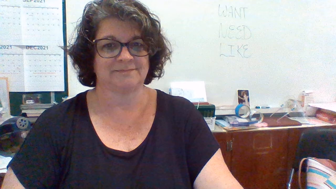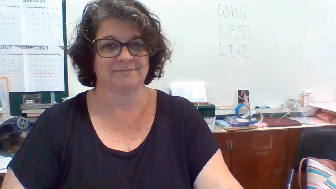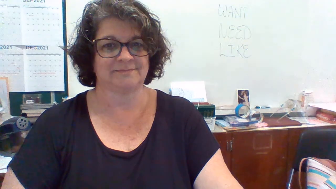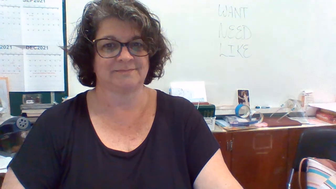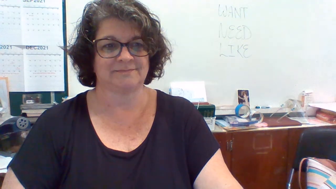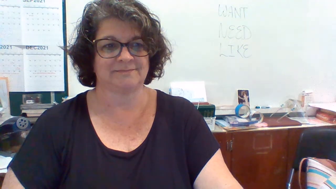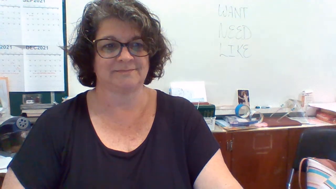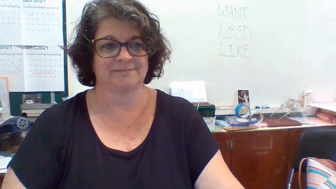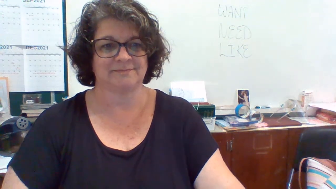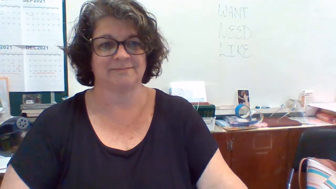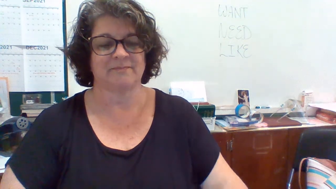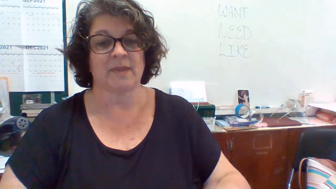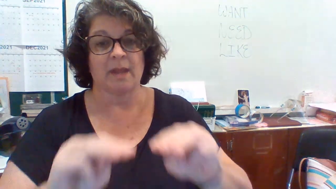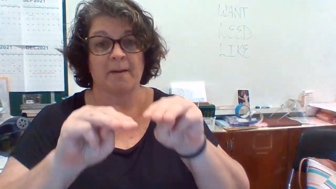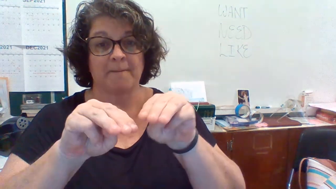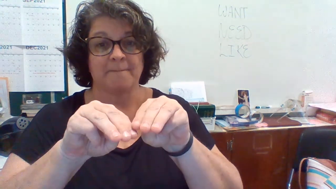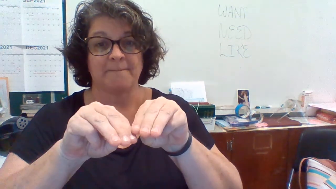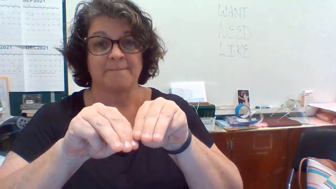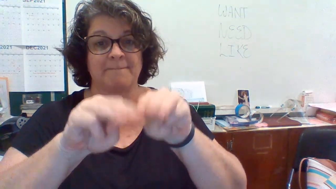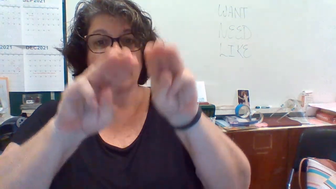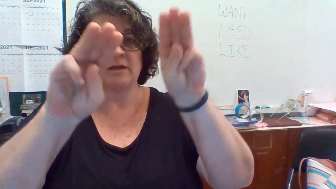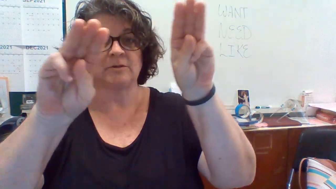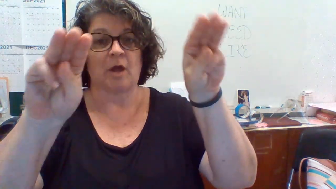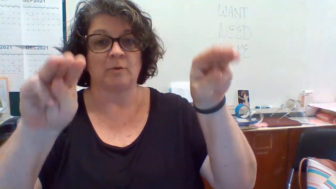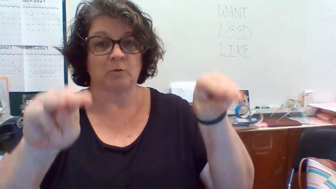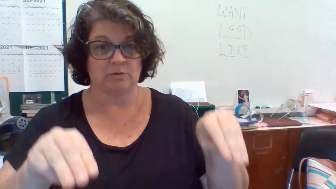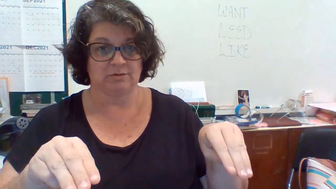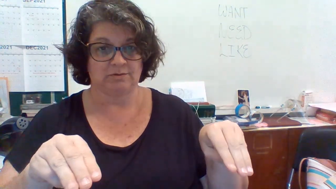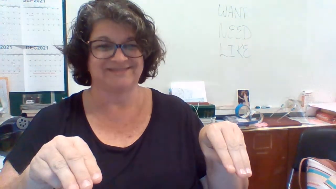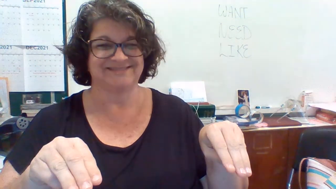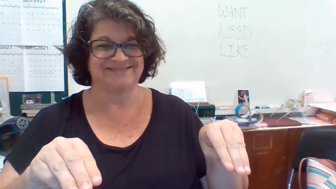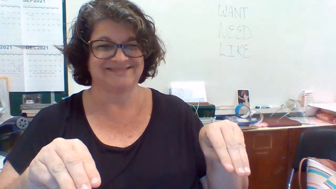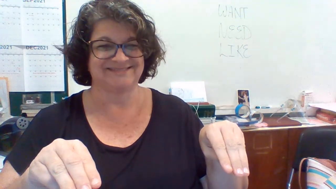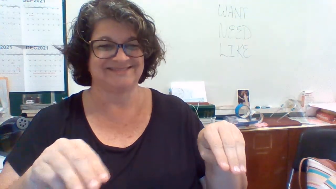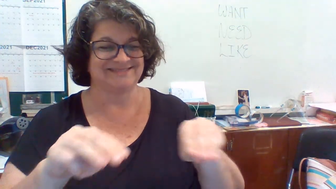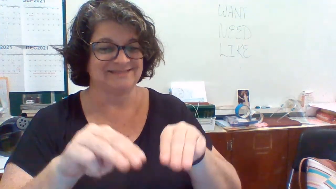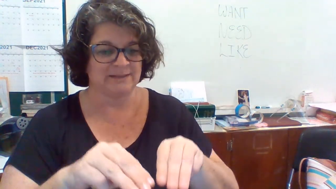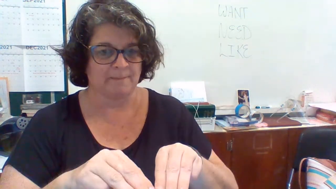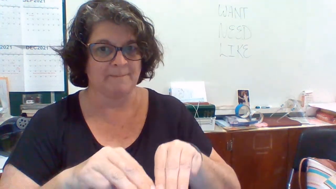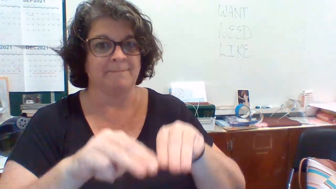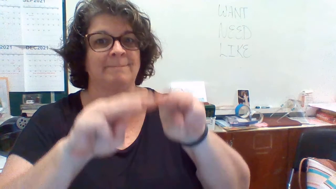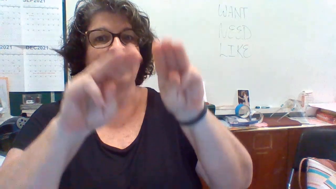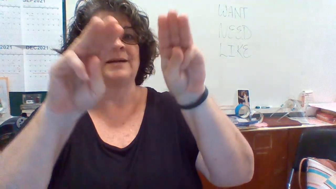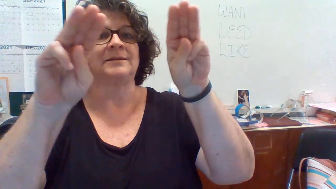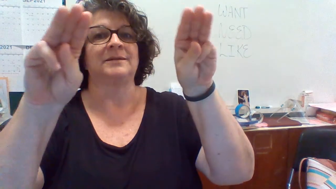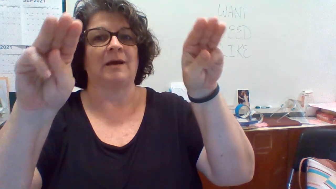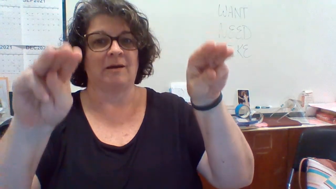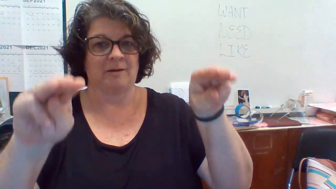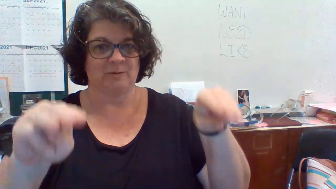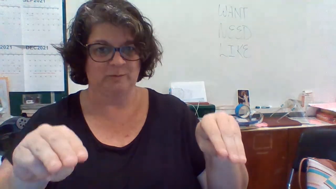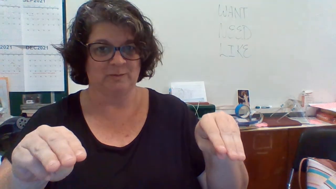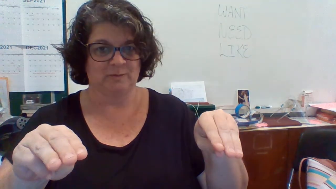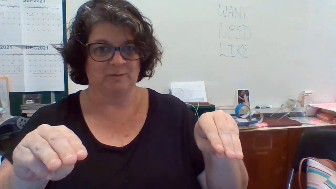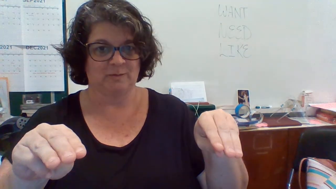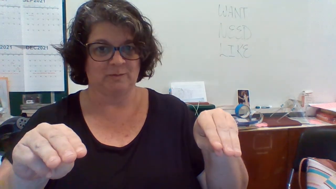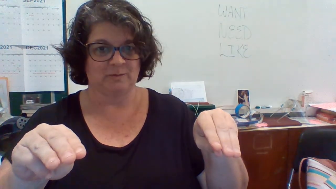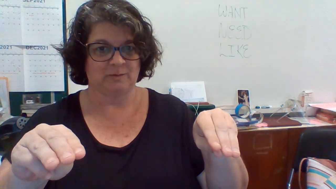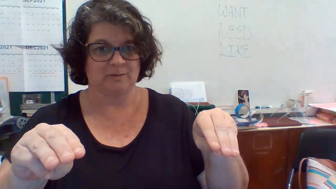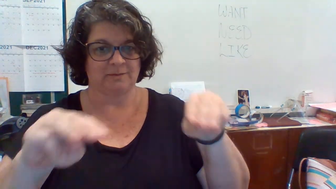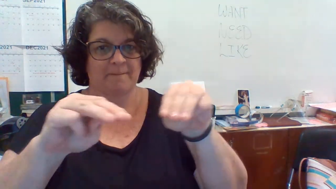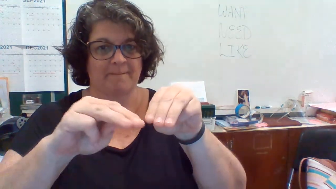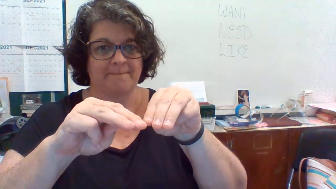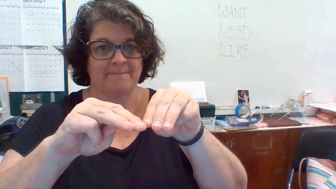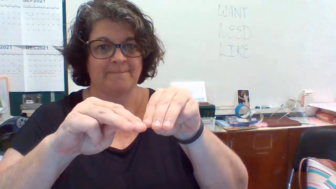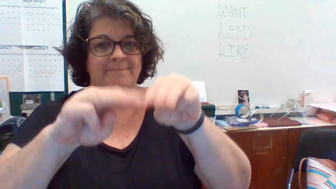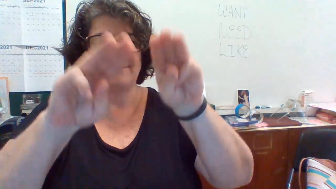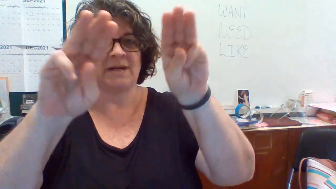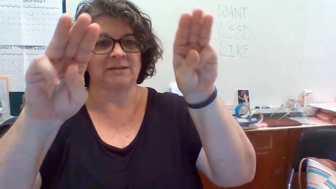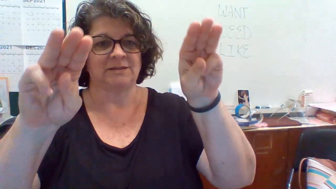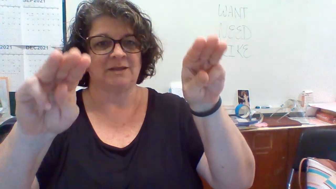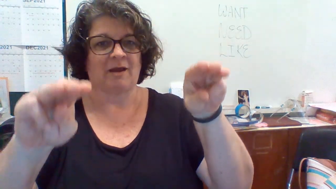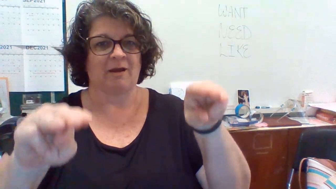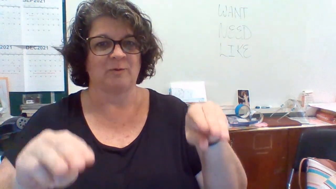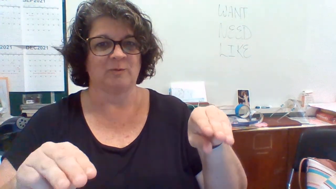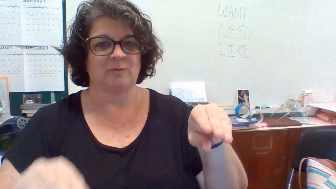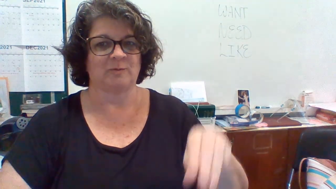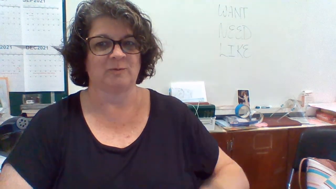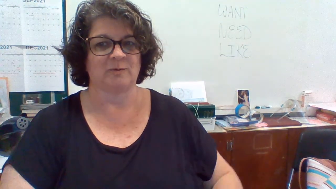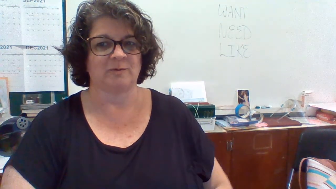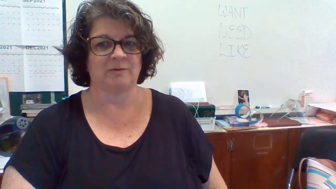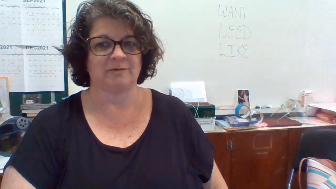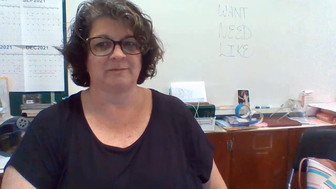McDonald